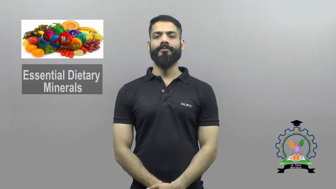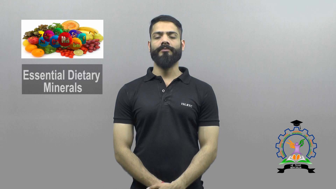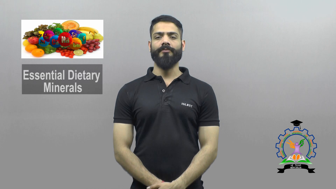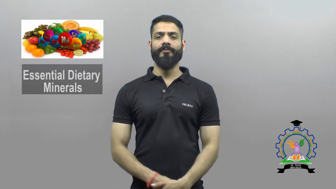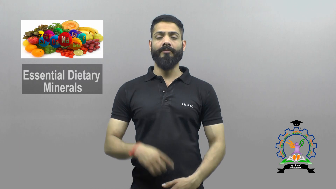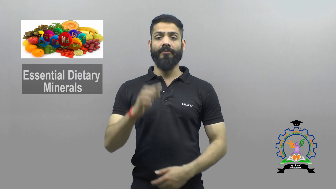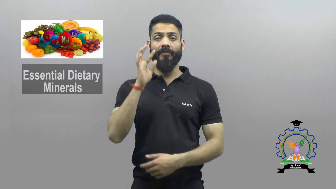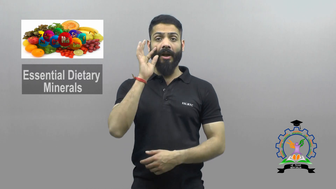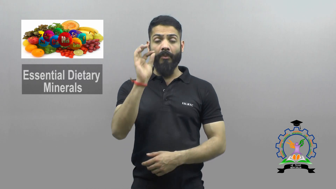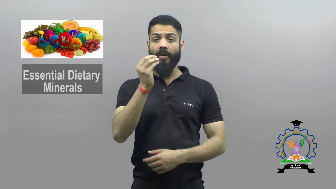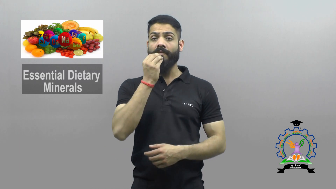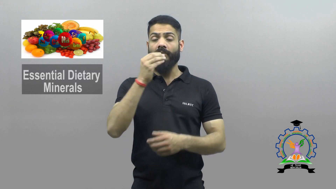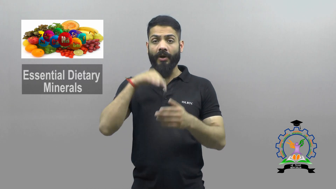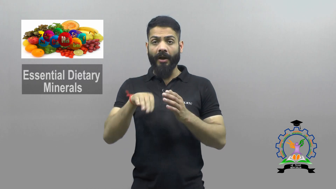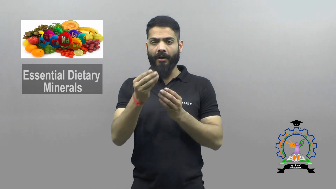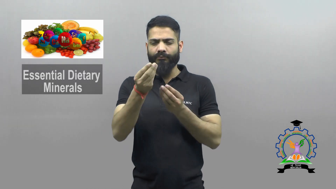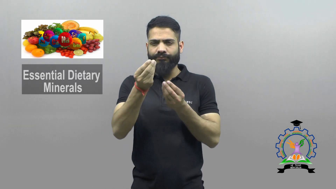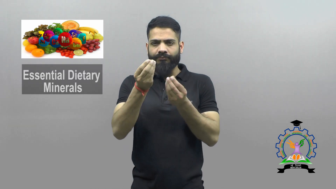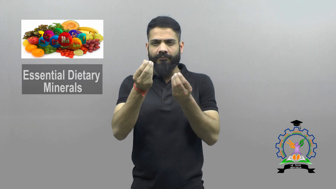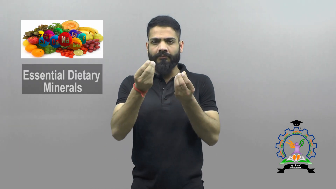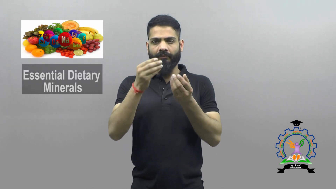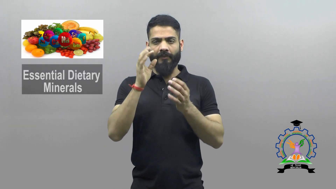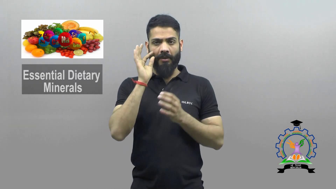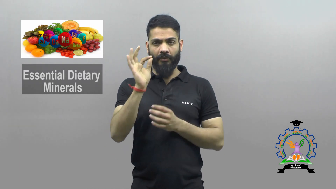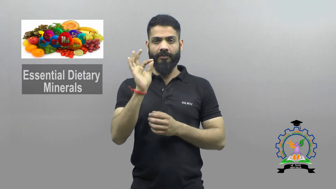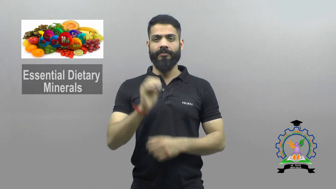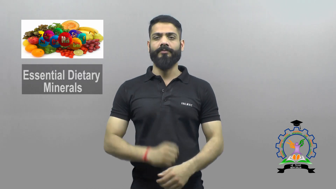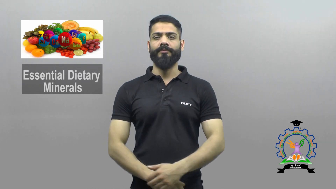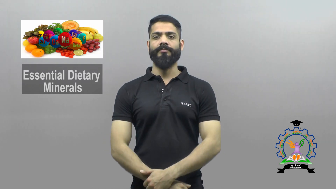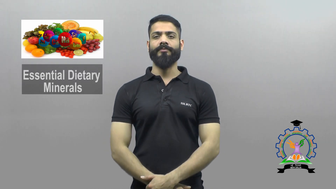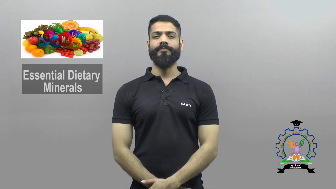Essential Dietary Minerals